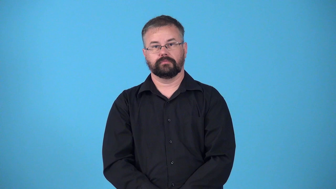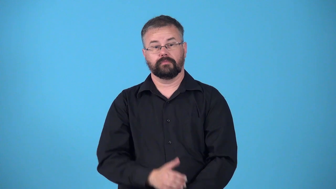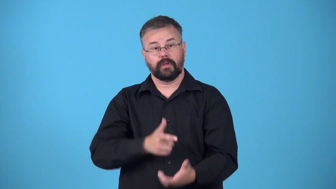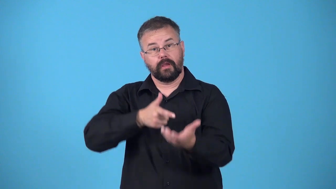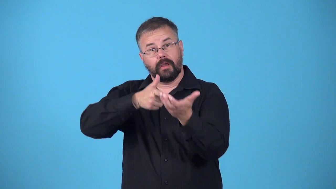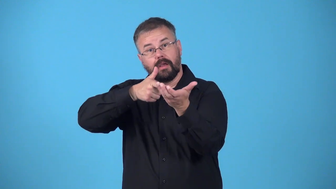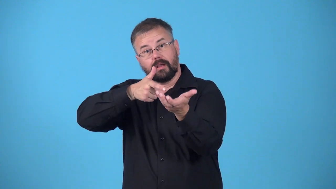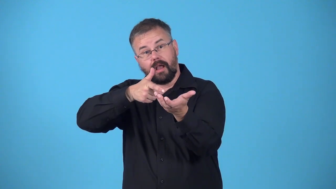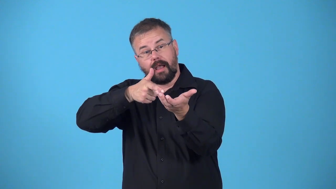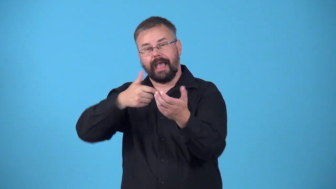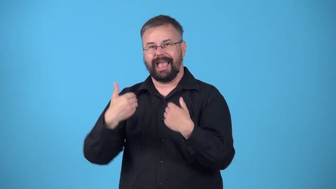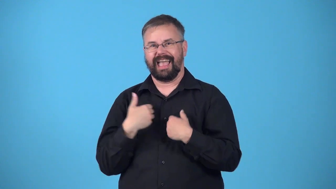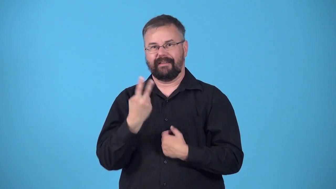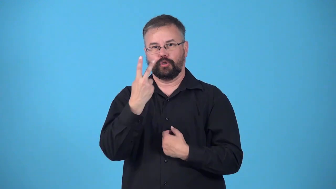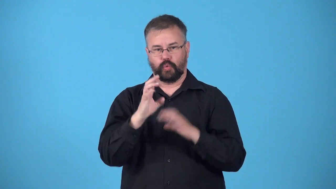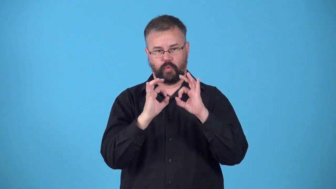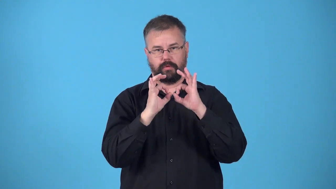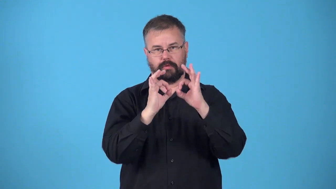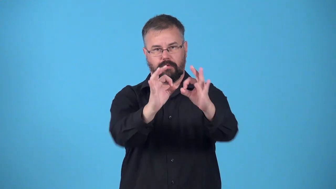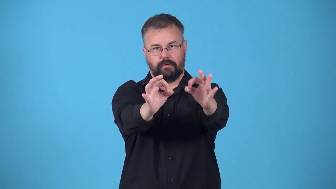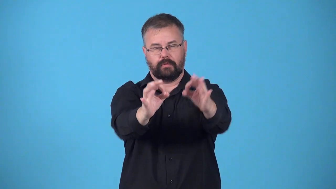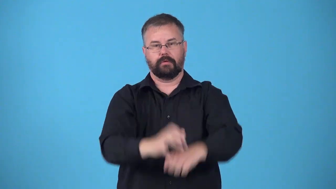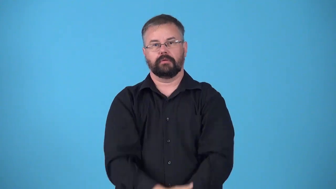double barreled-gun